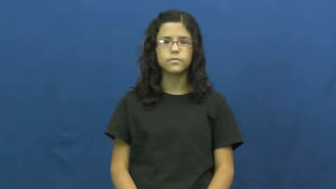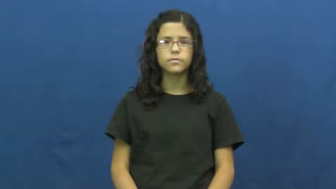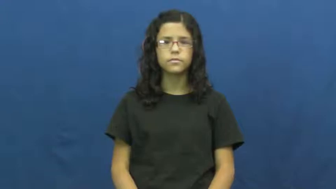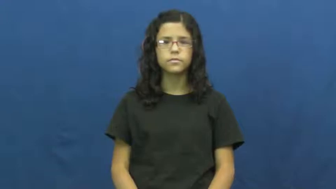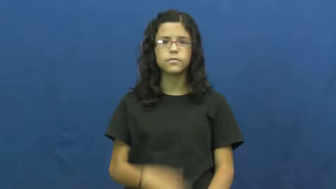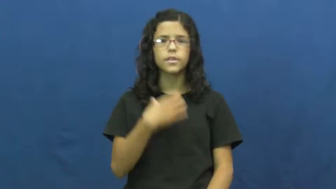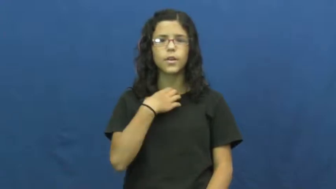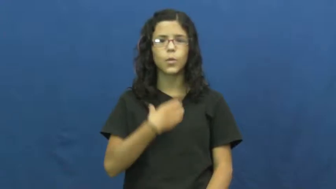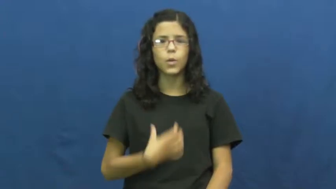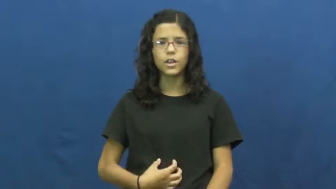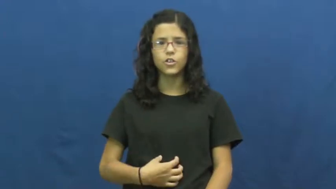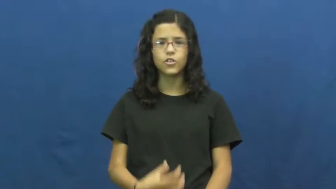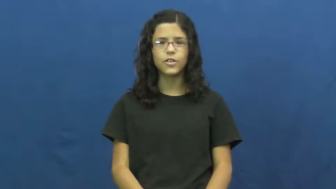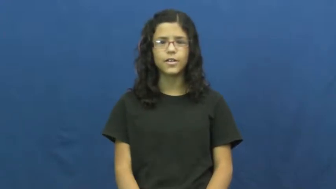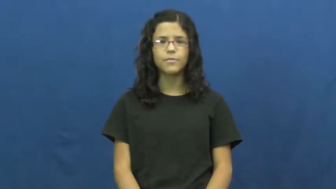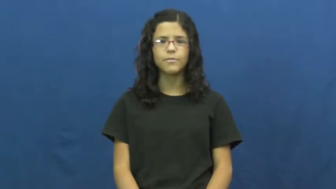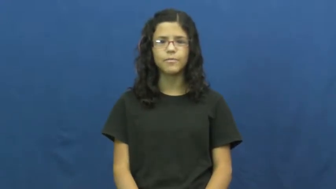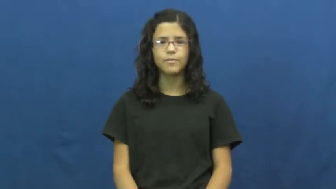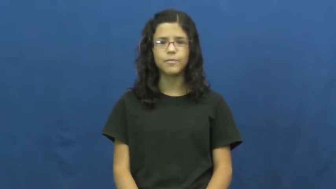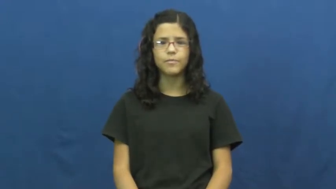wish